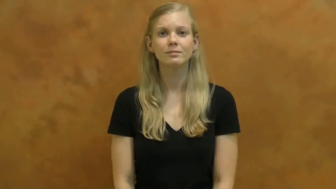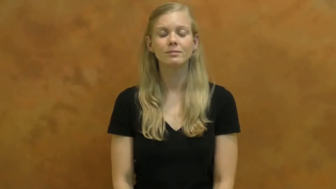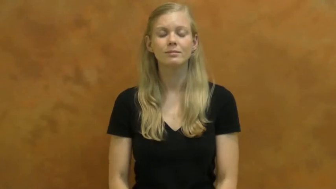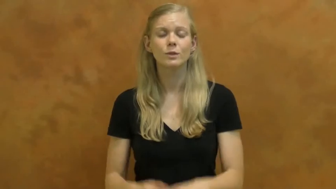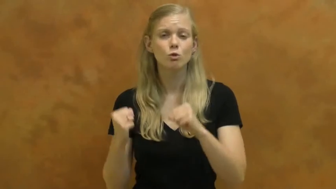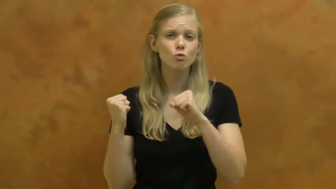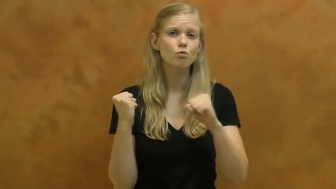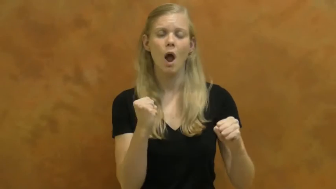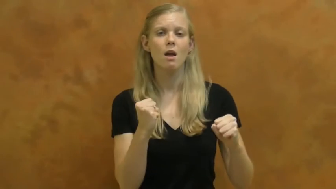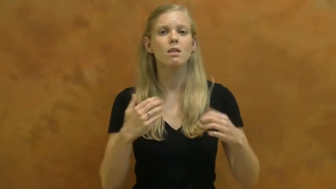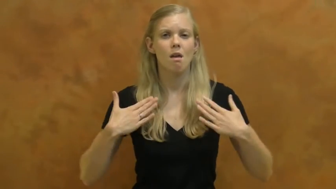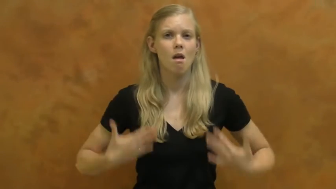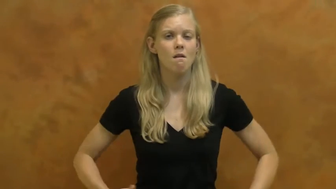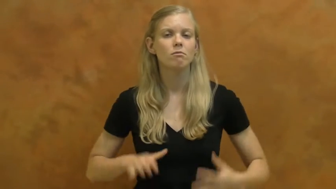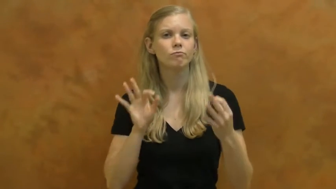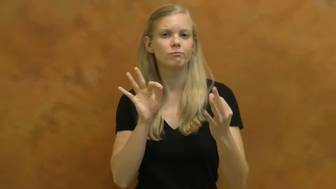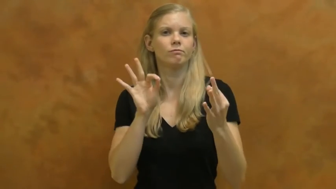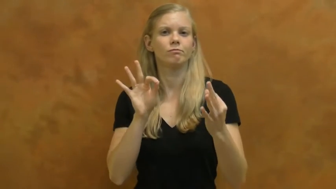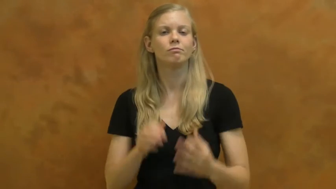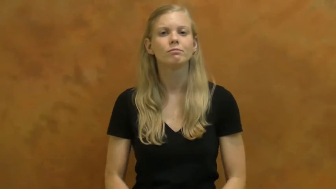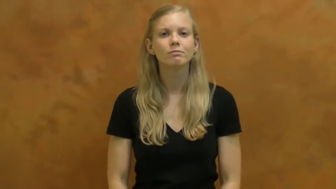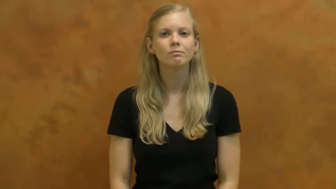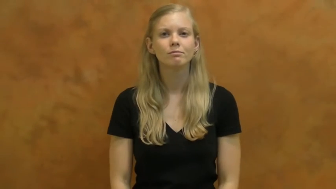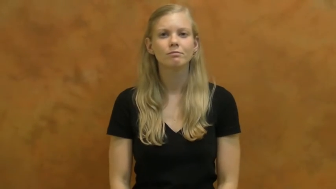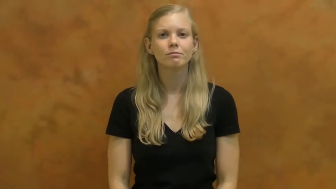healthy